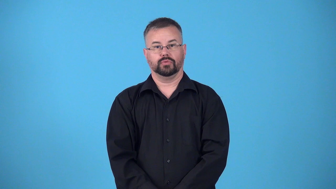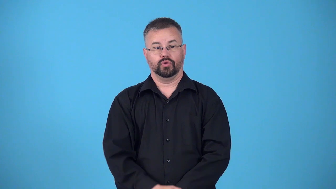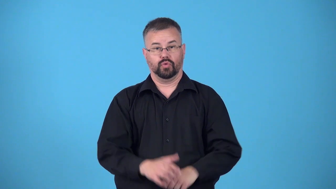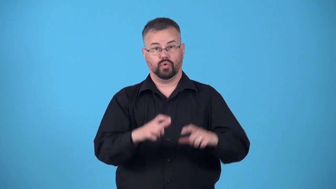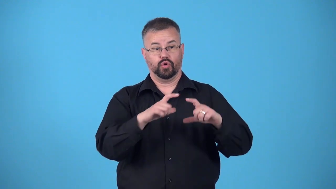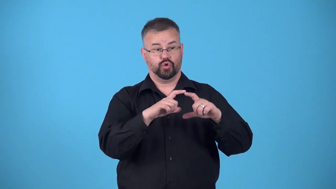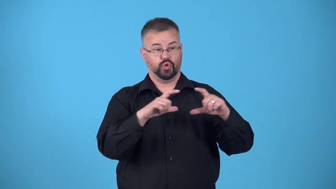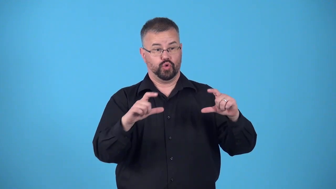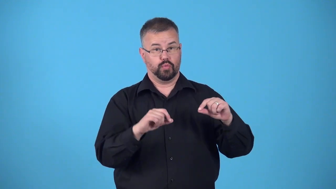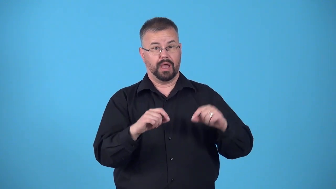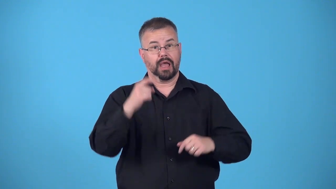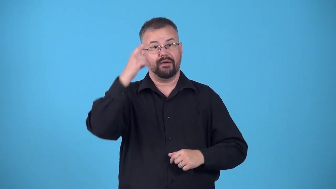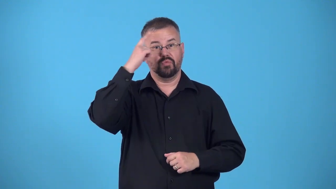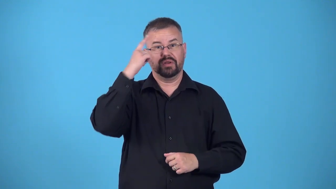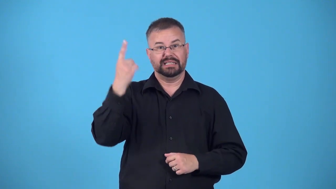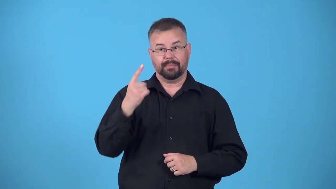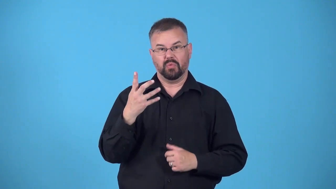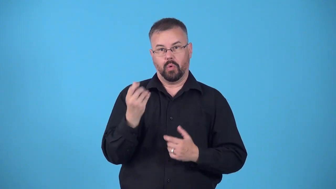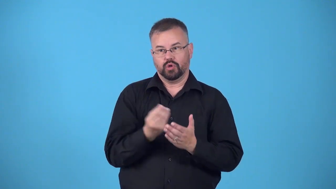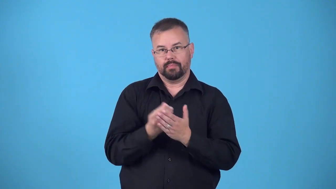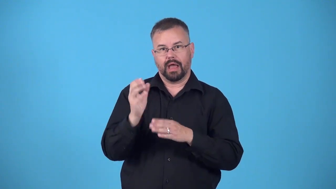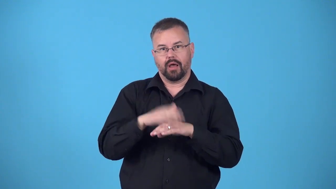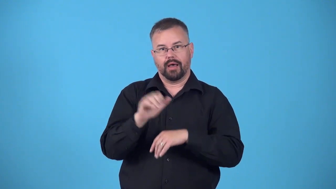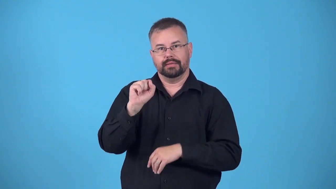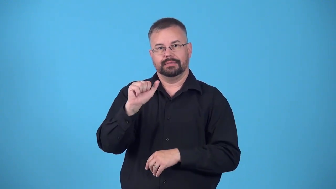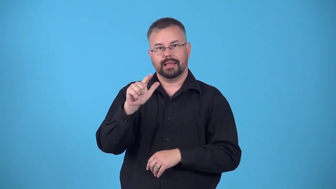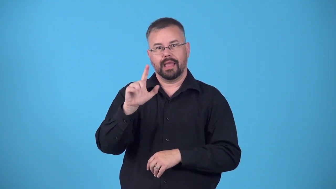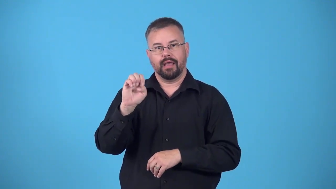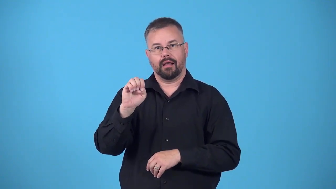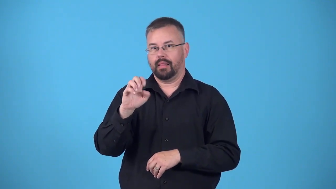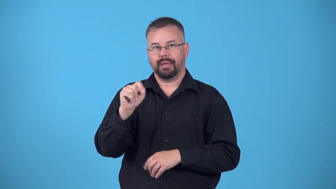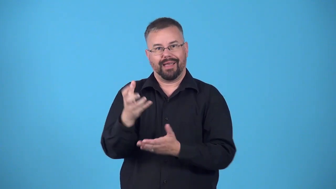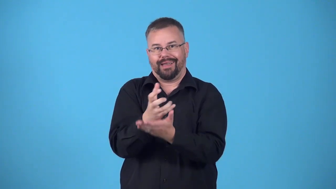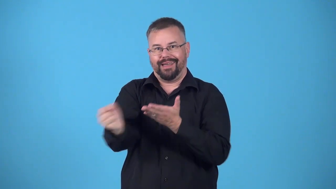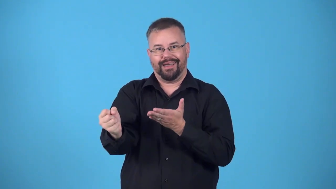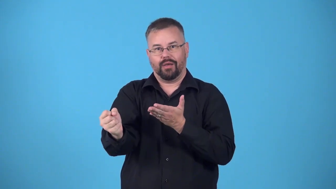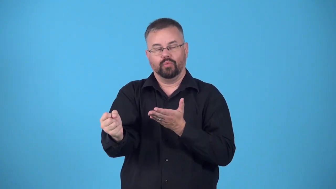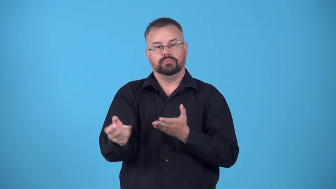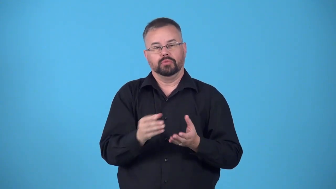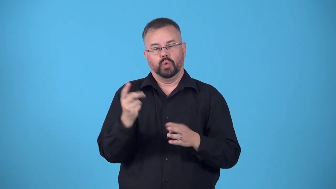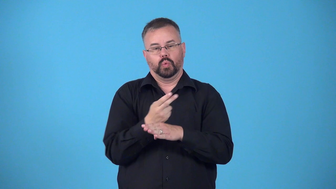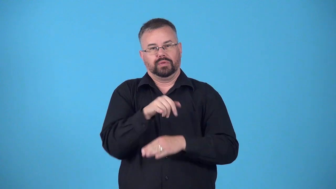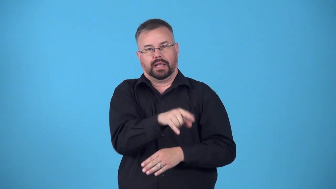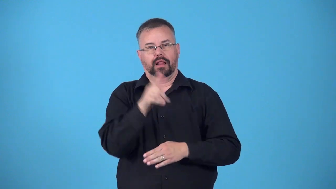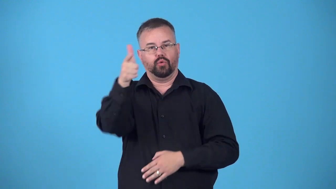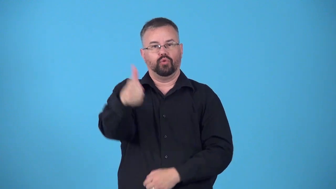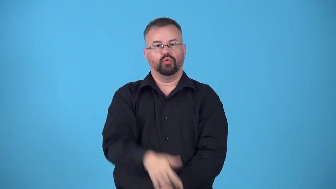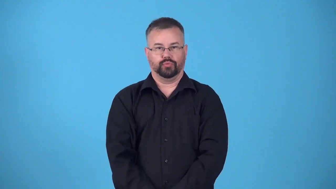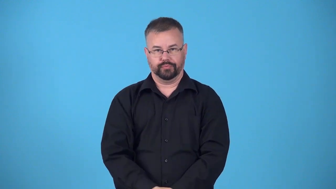raincheck-coupon